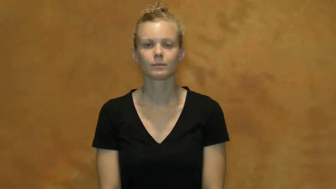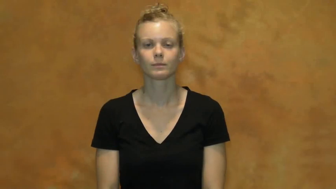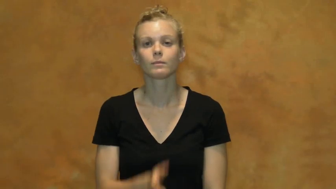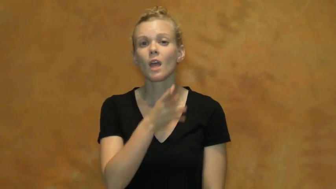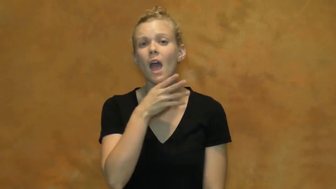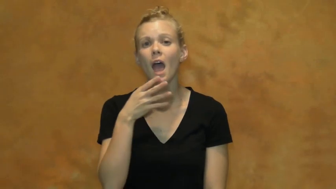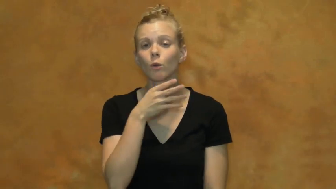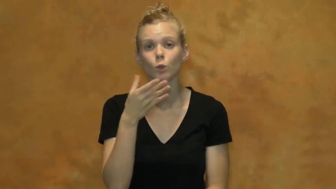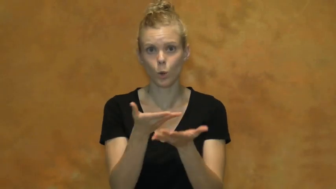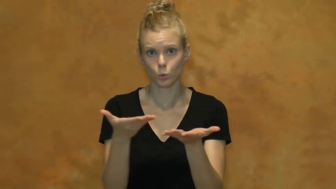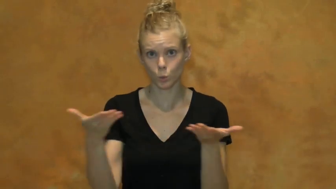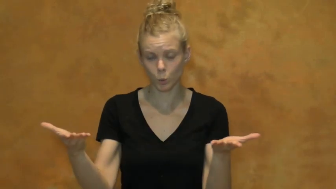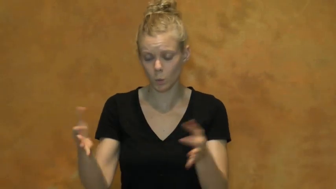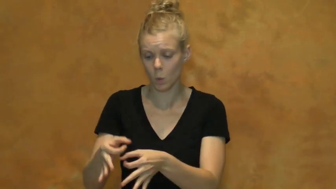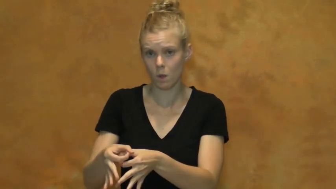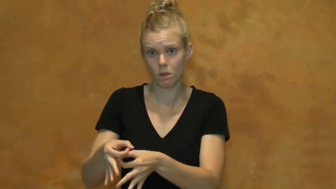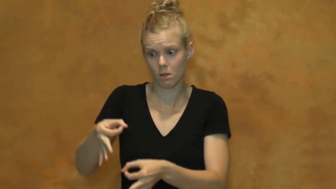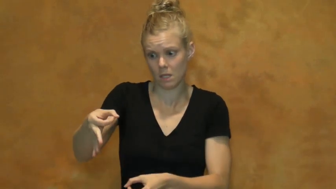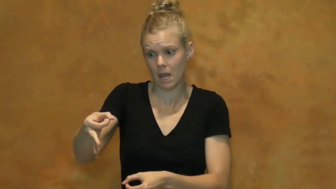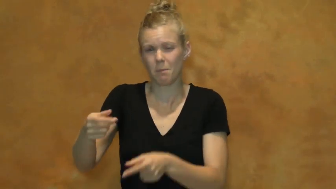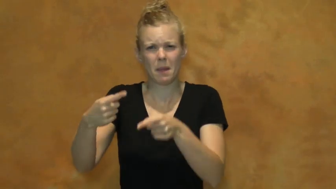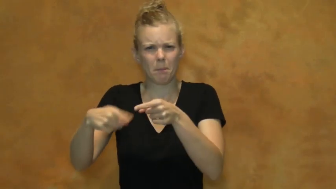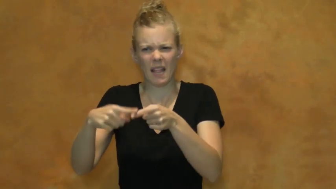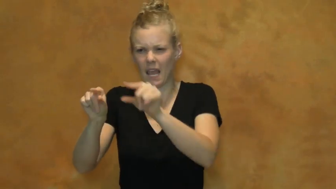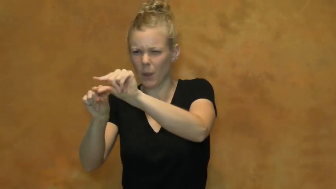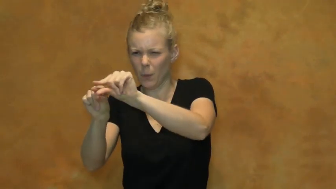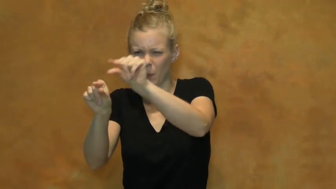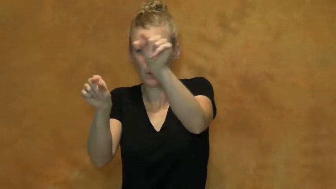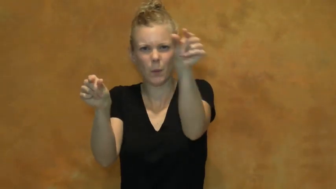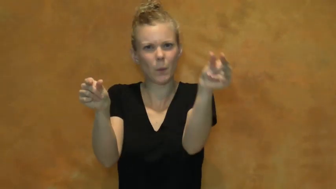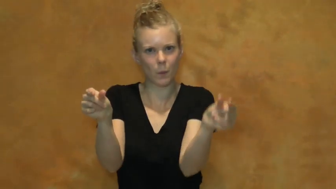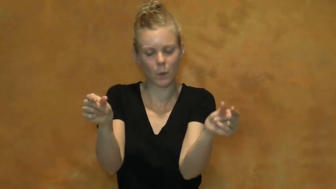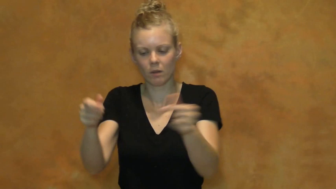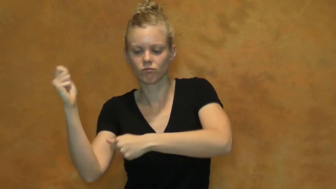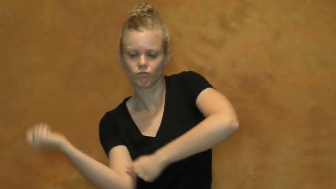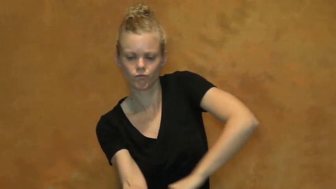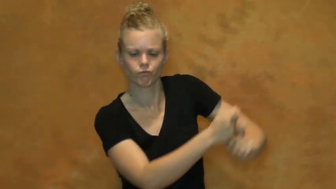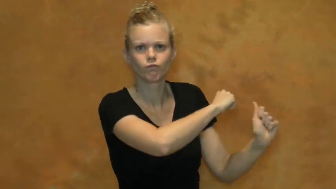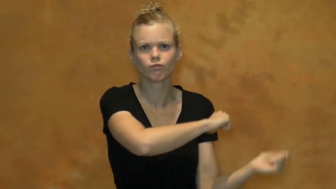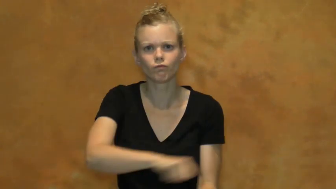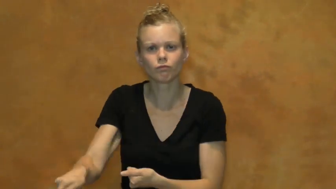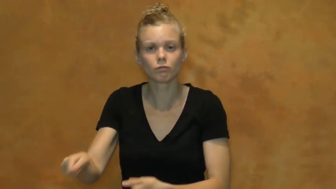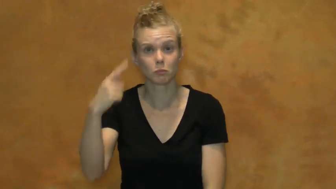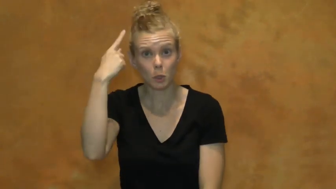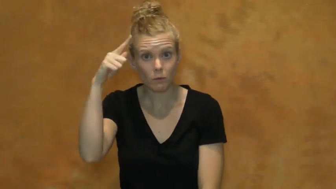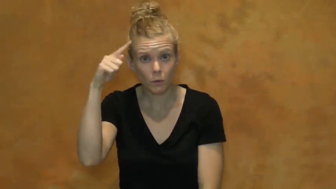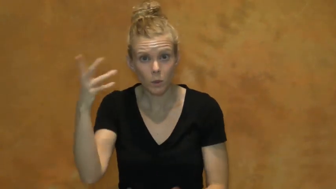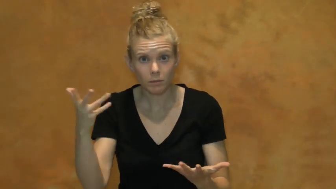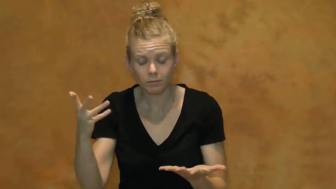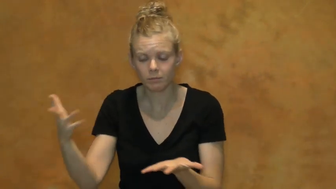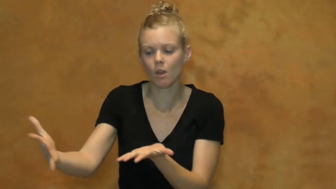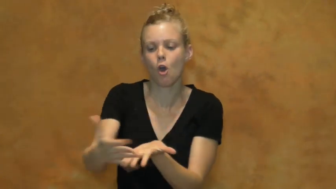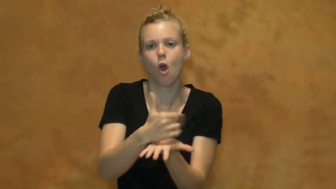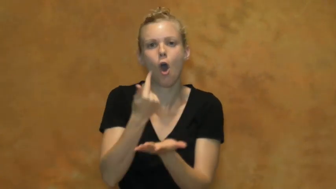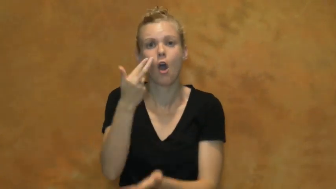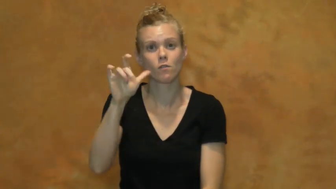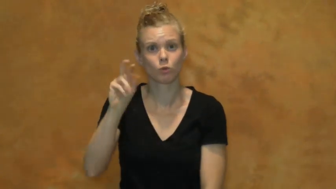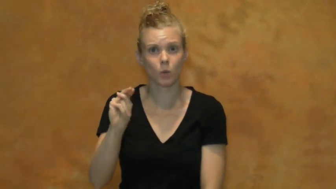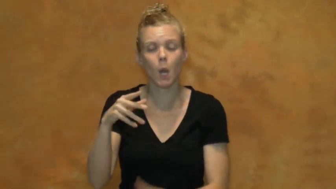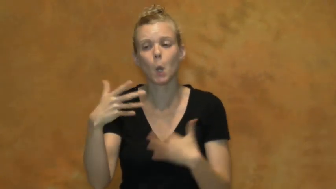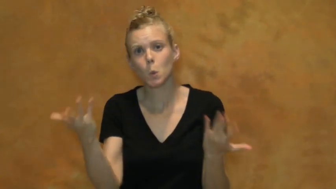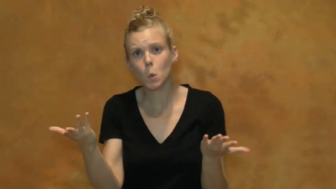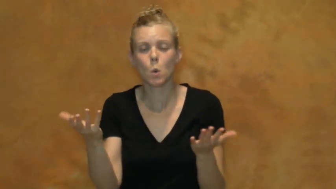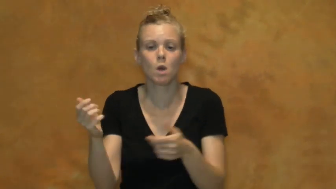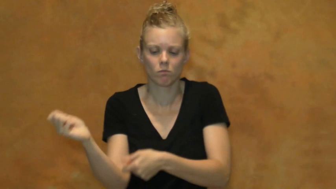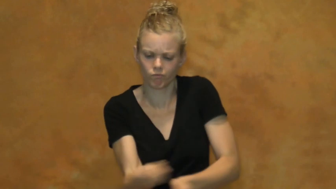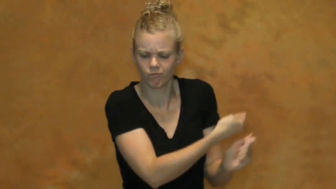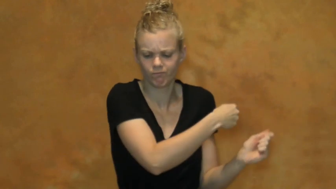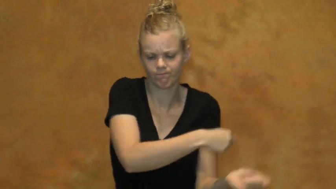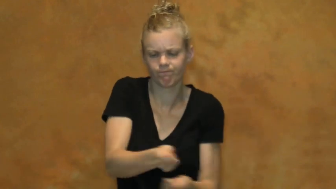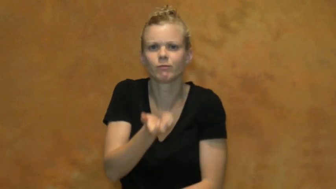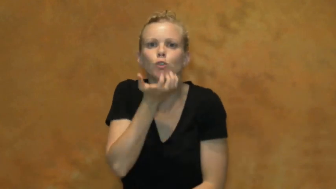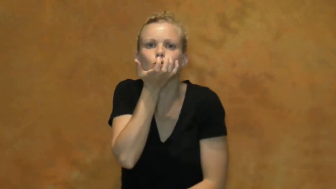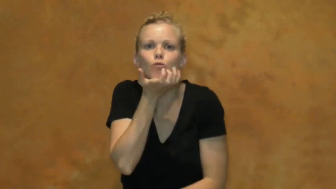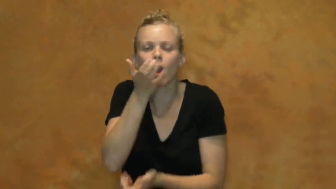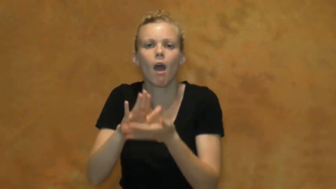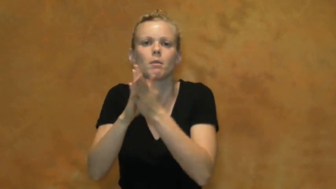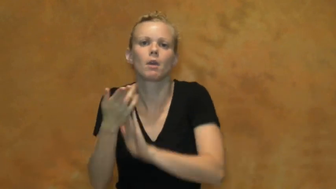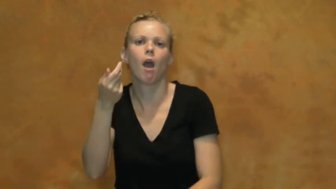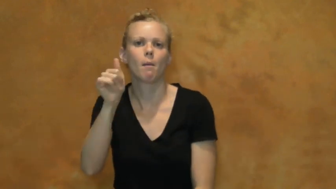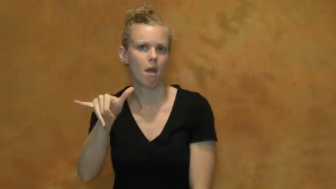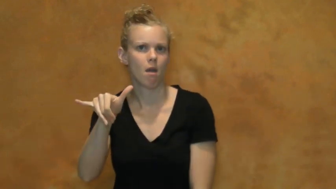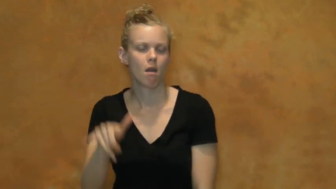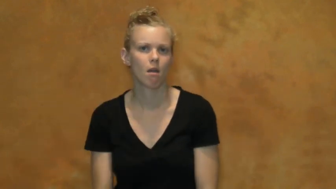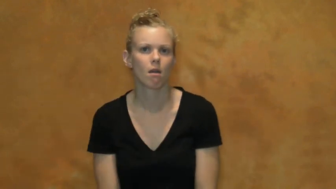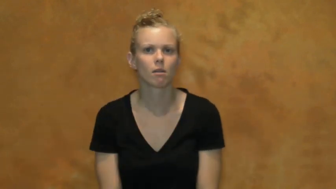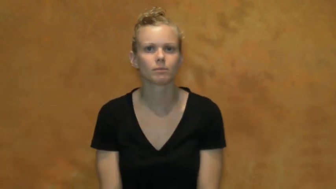sickle